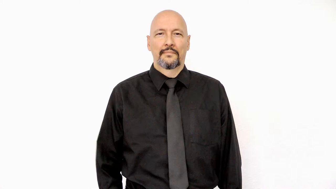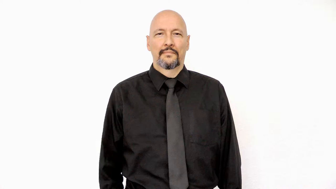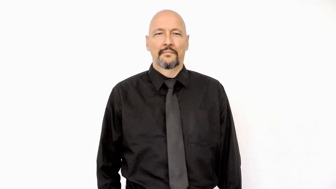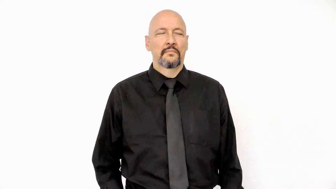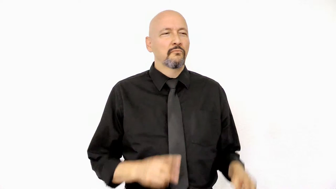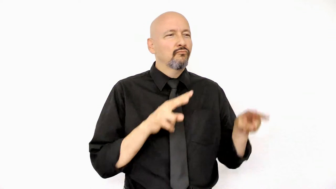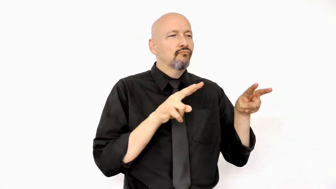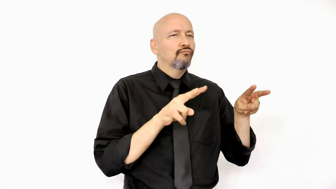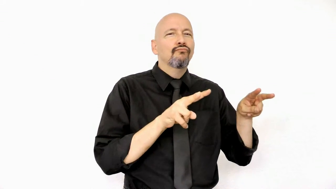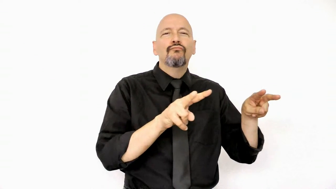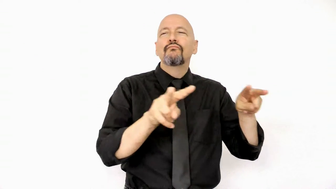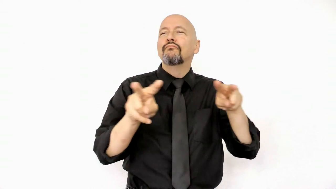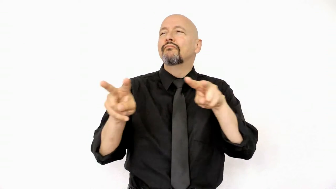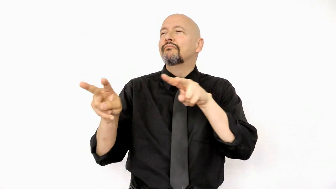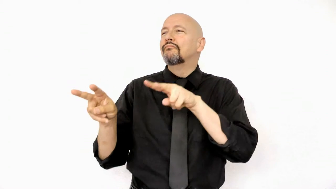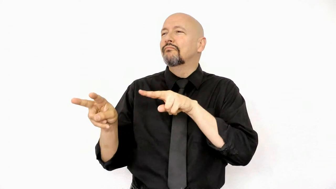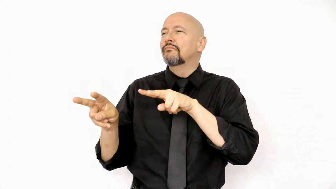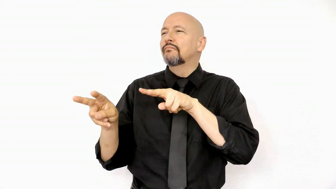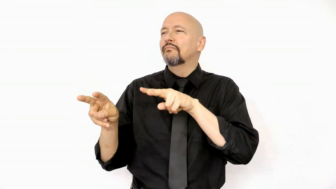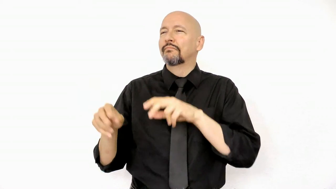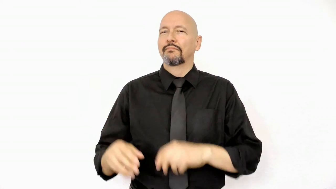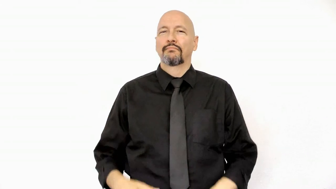view